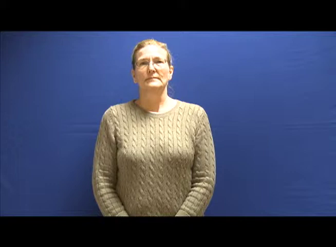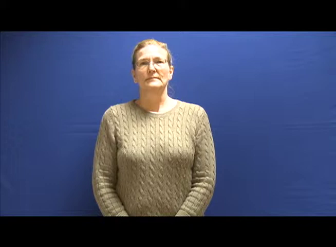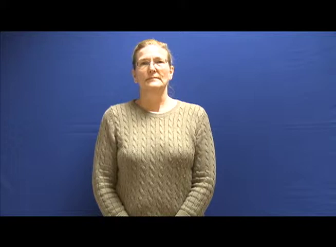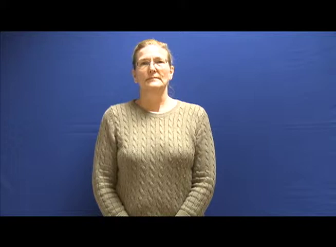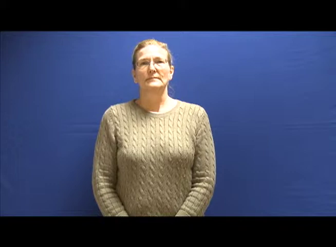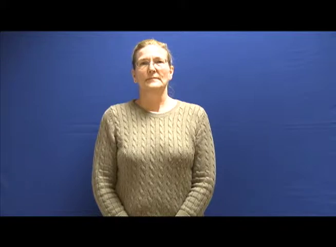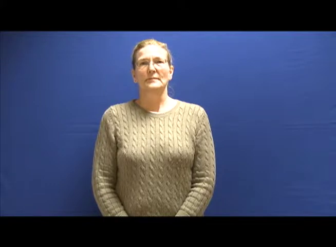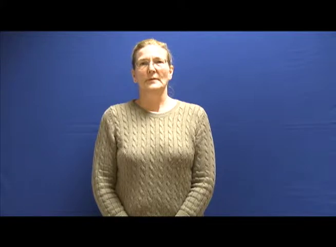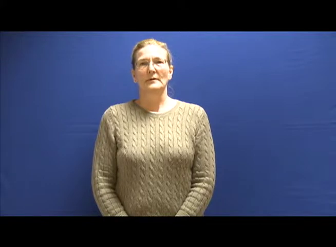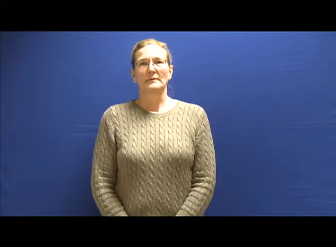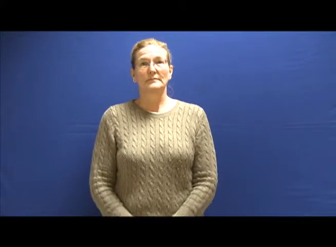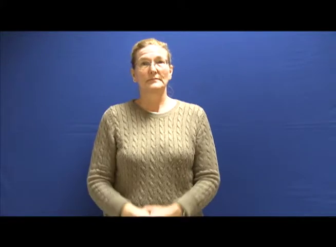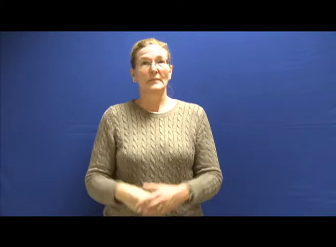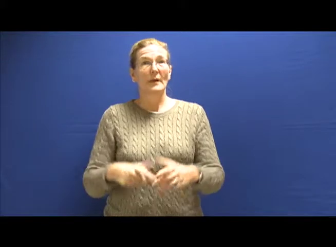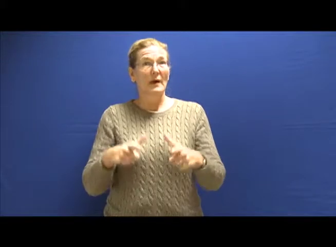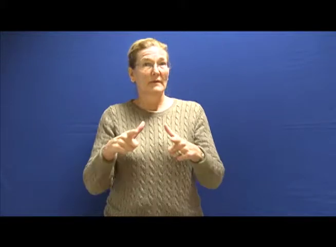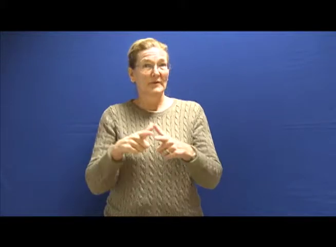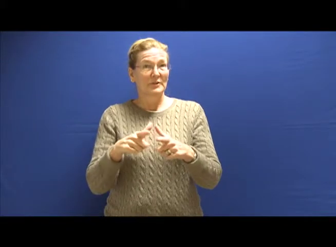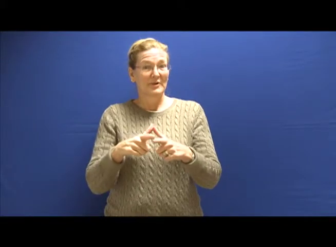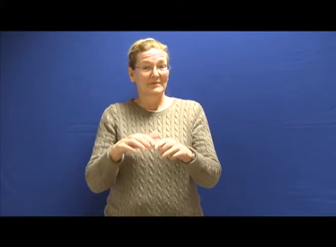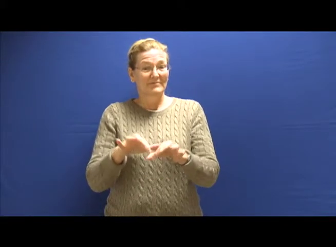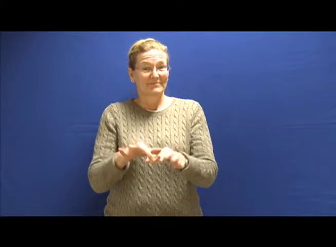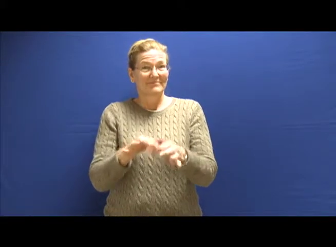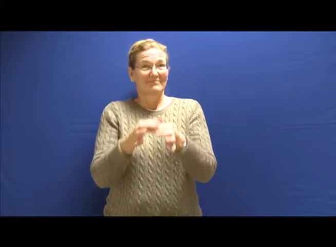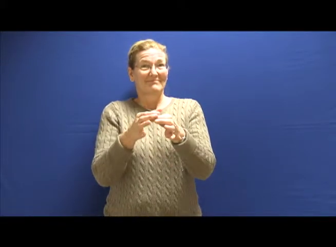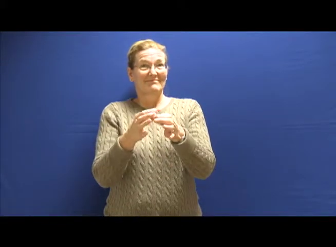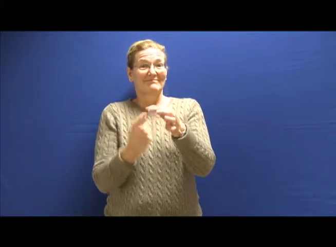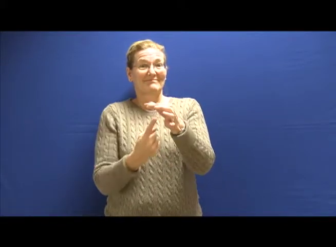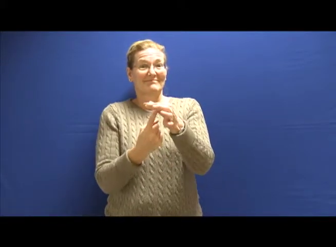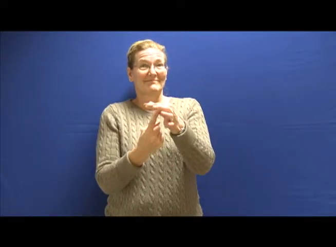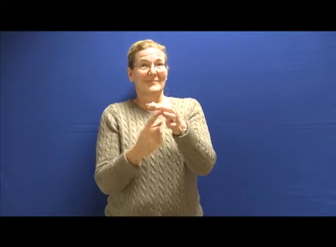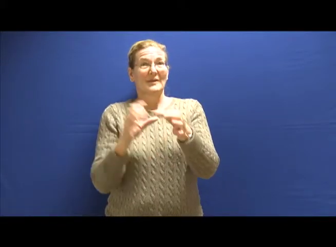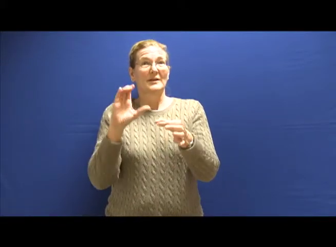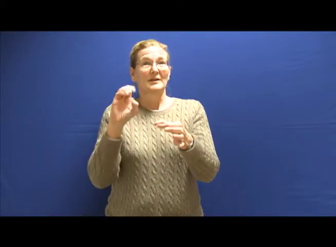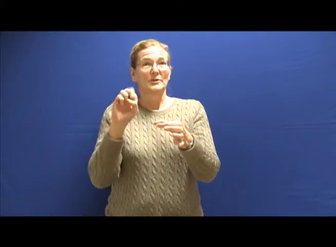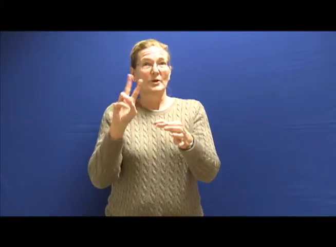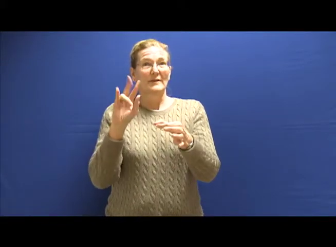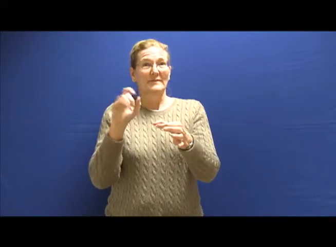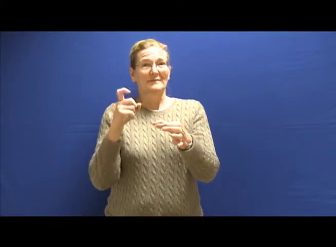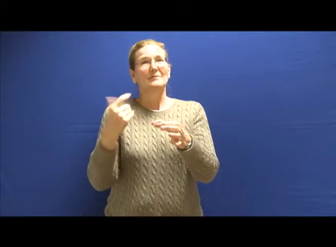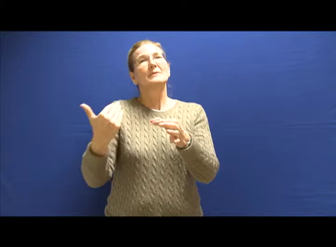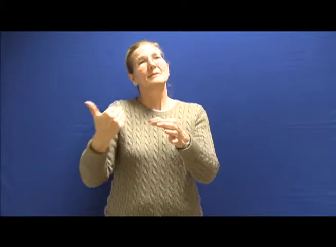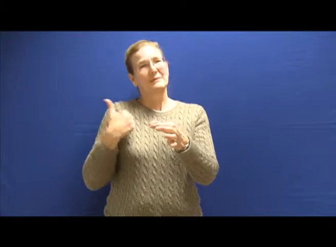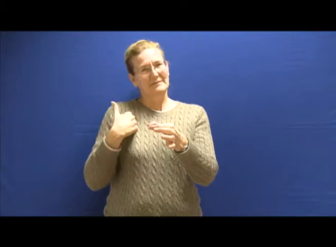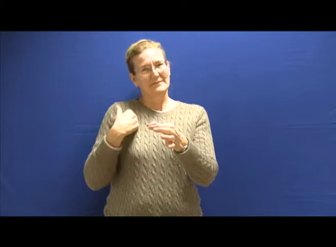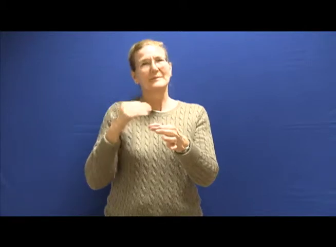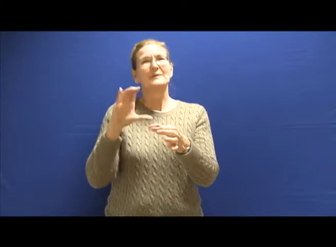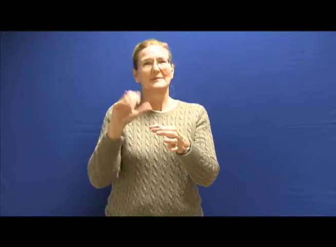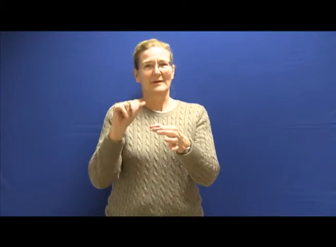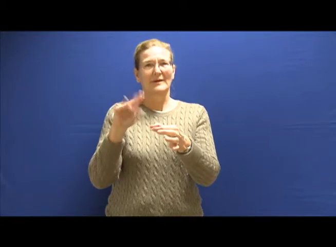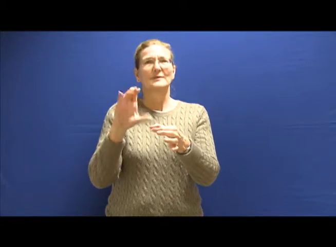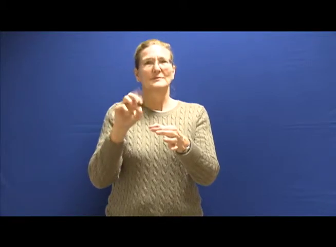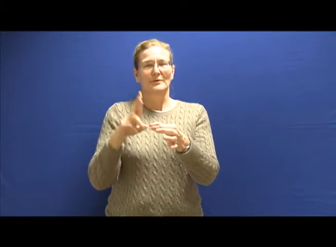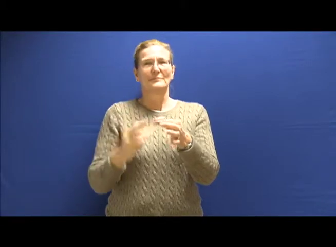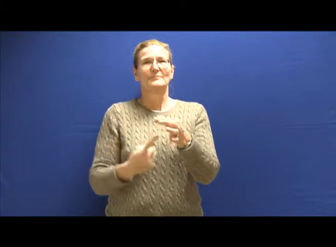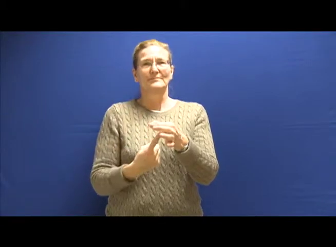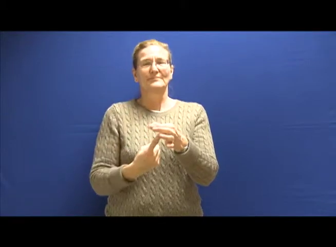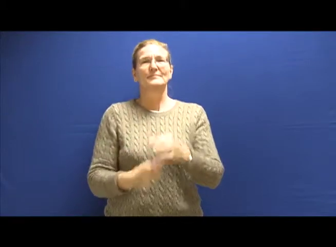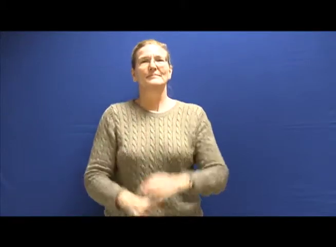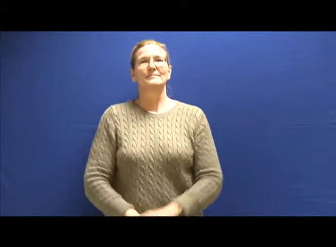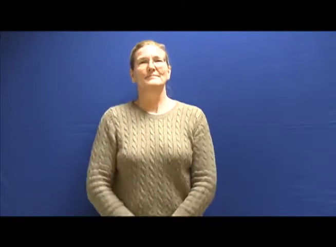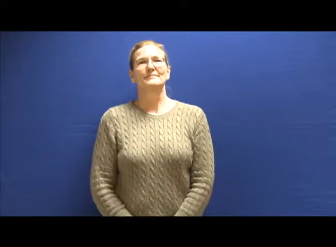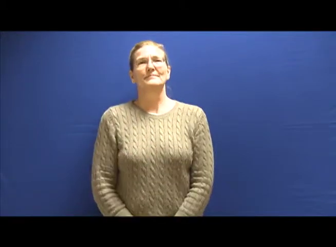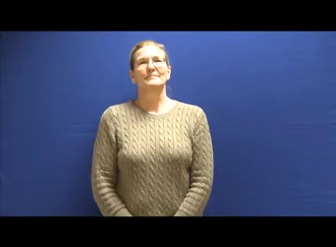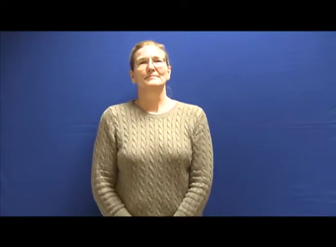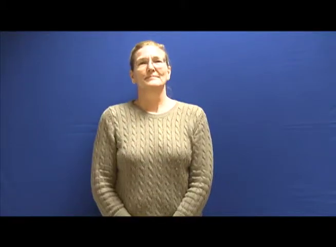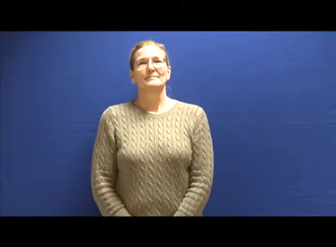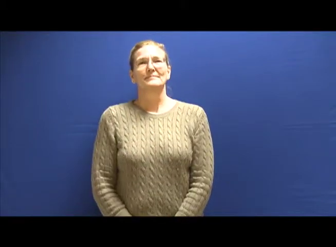Cervical Carcinoma